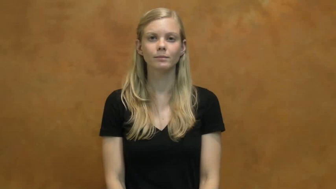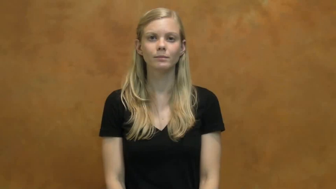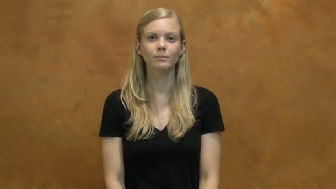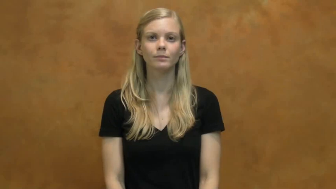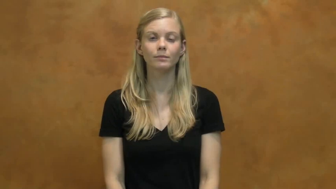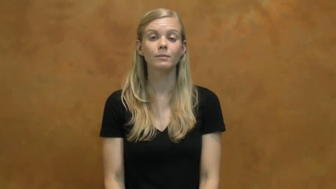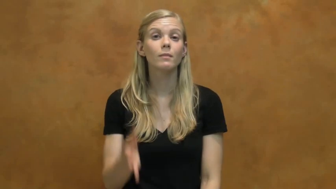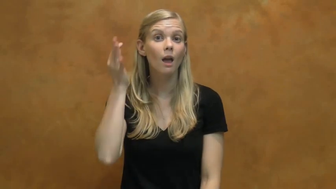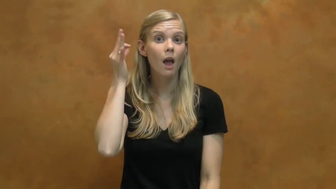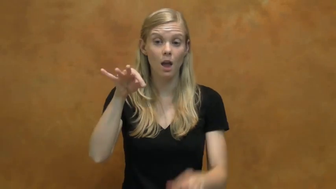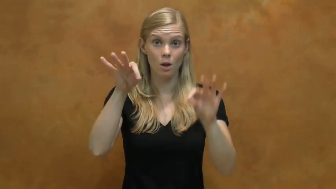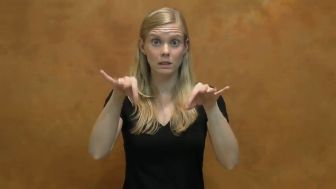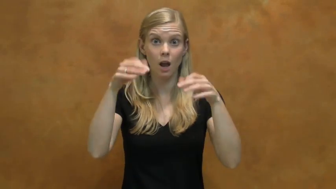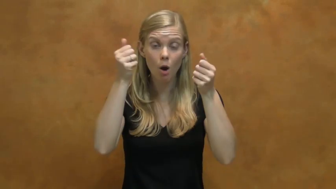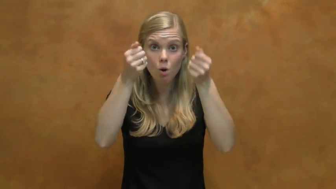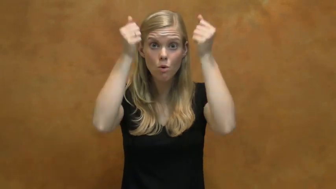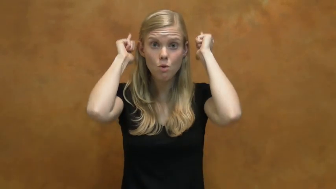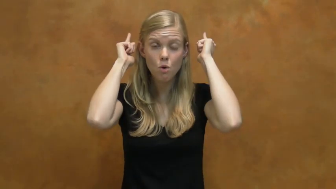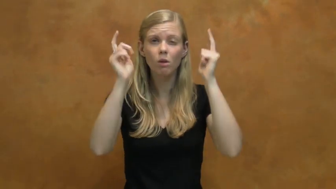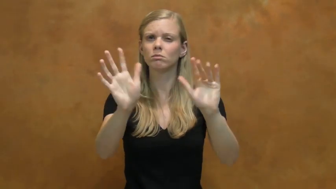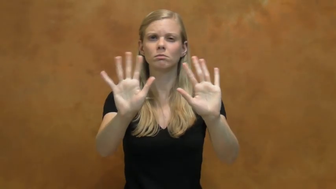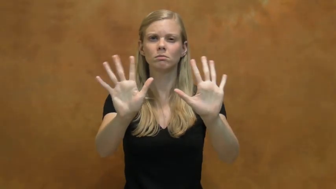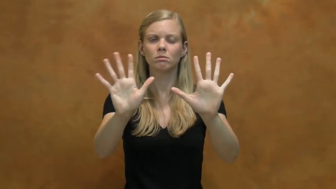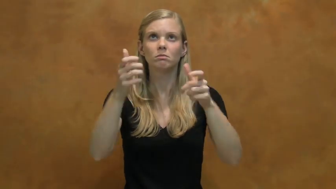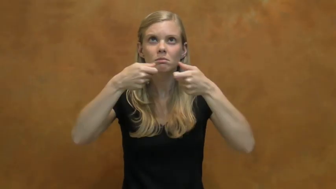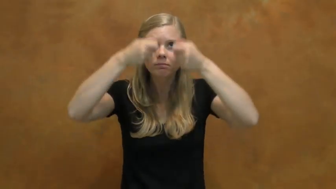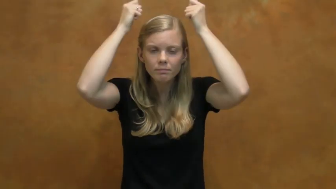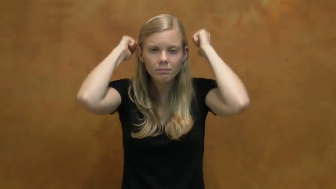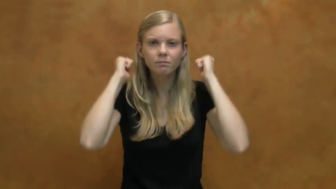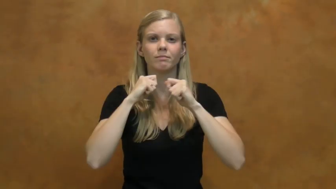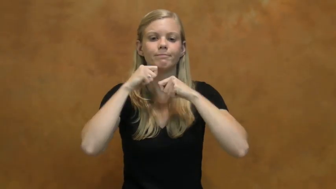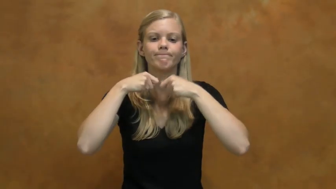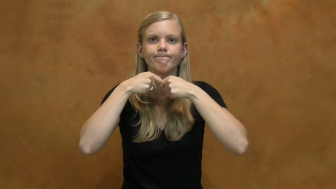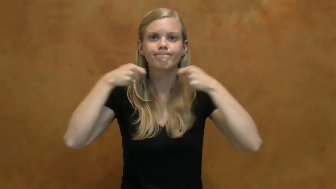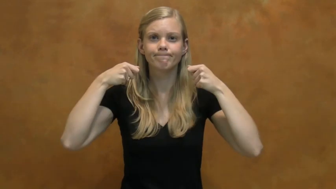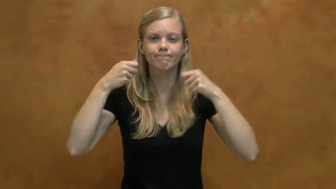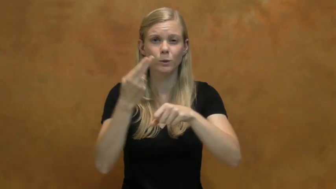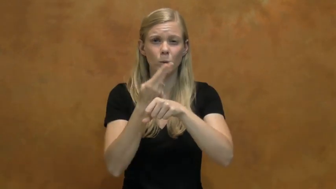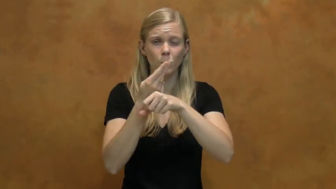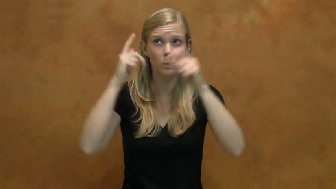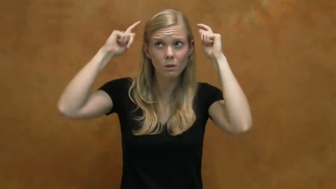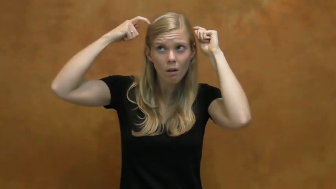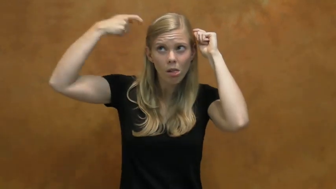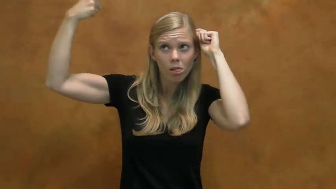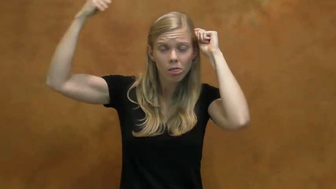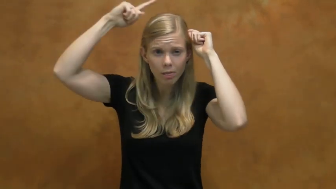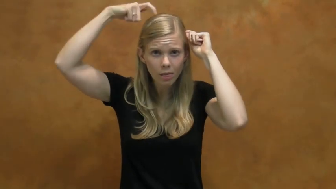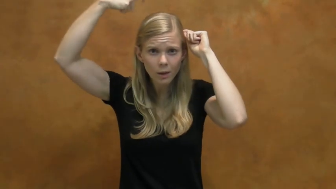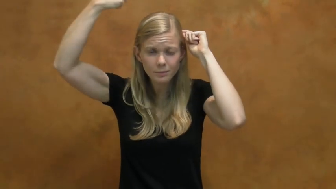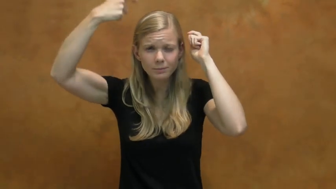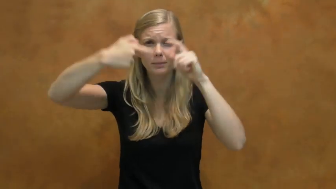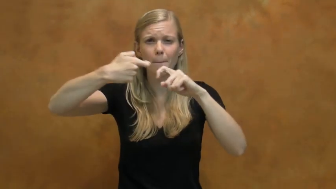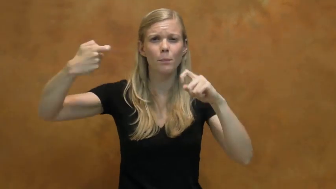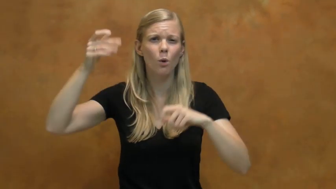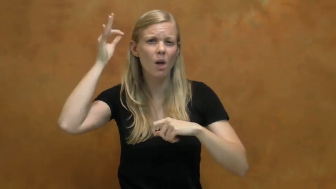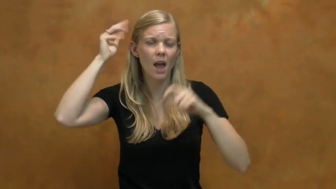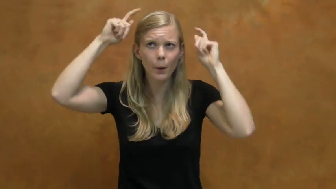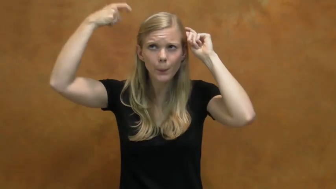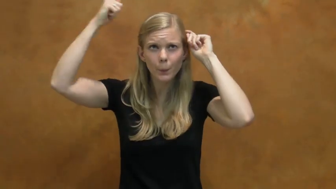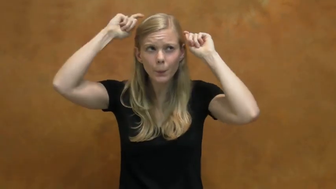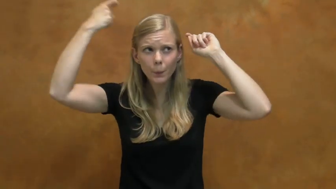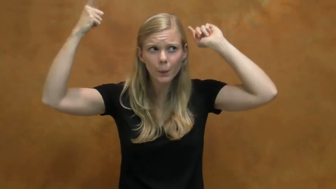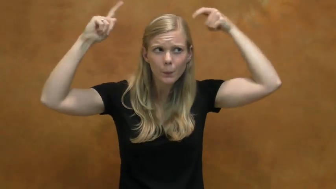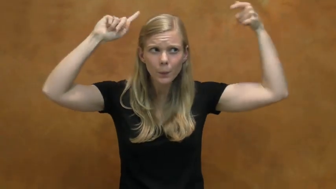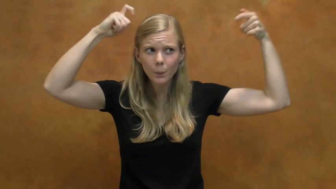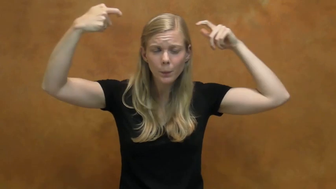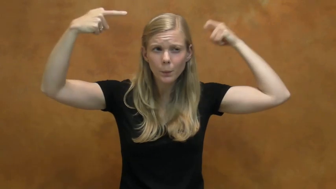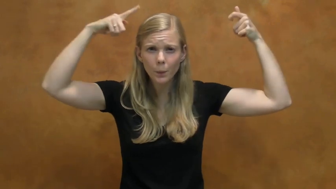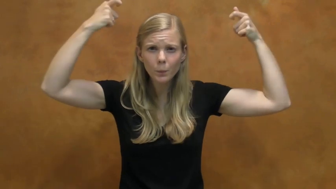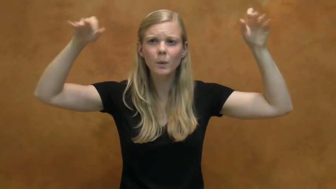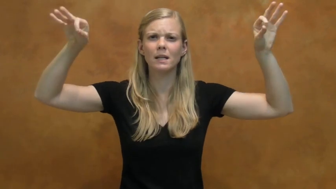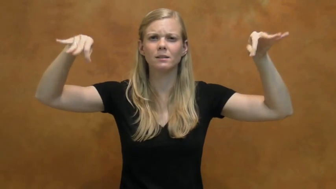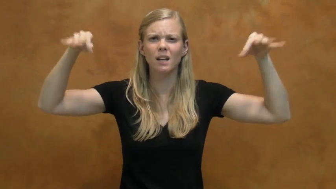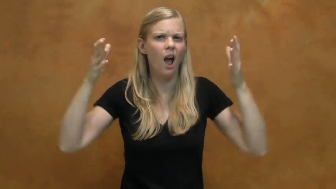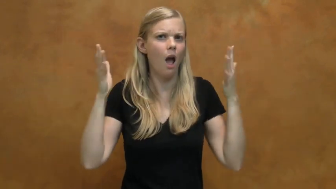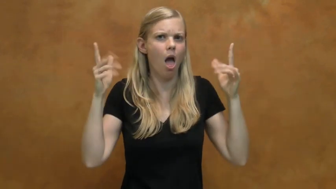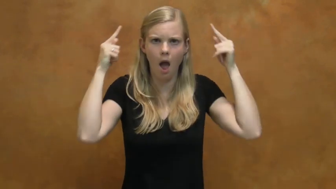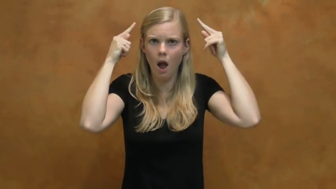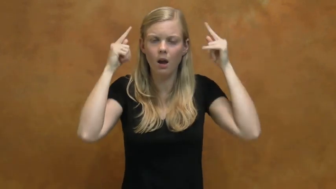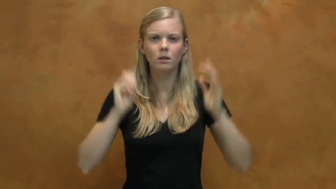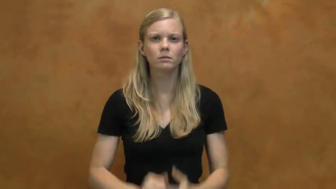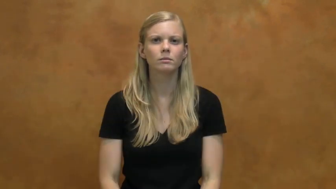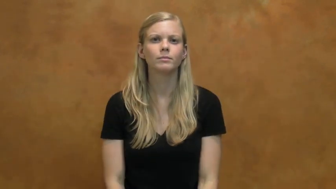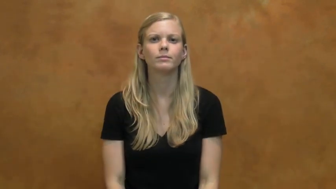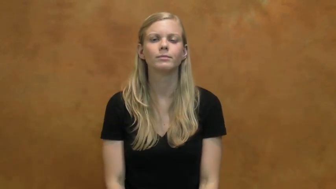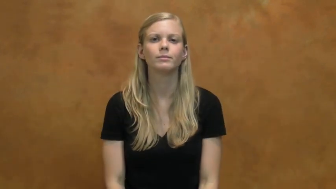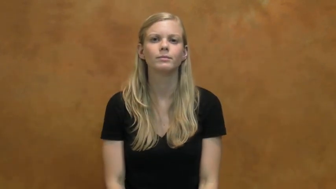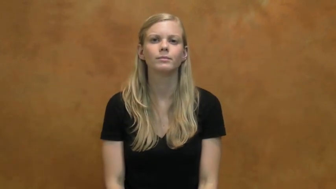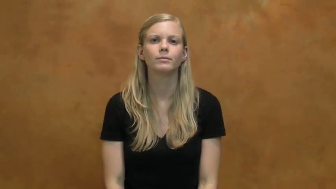highlighting cap and hook